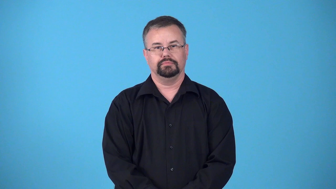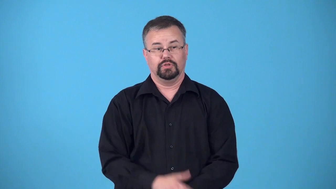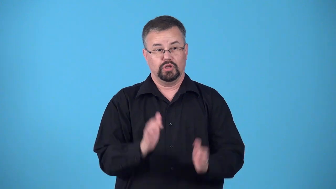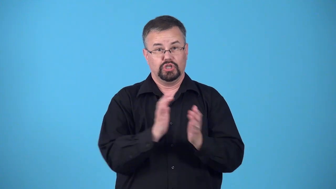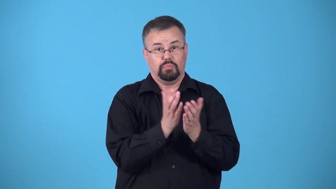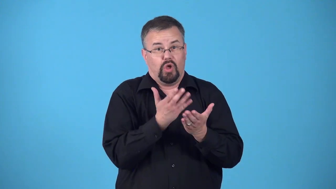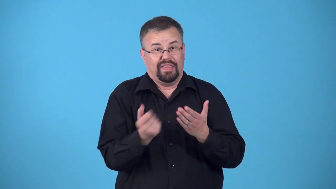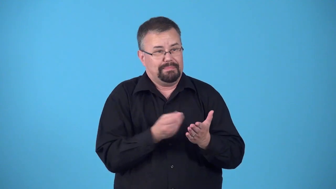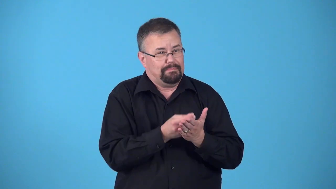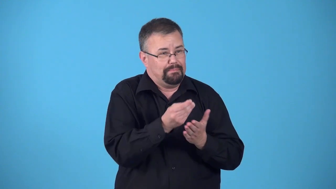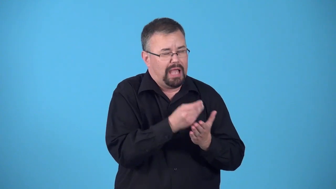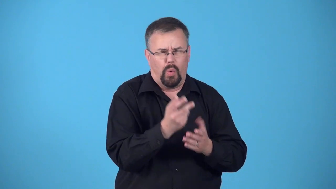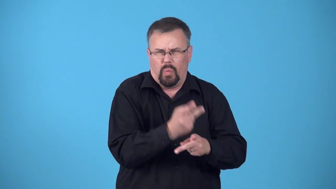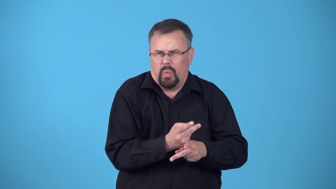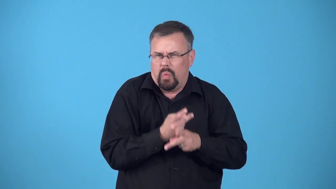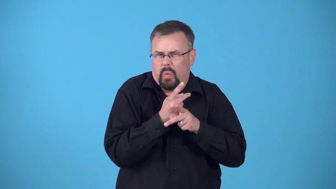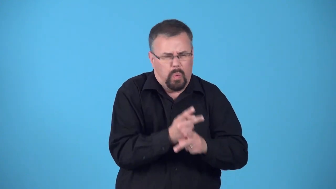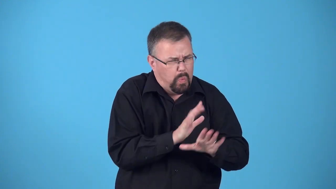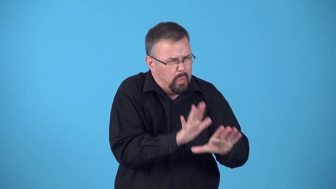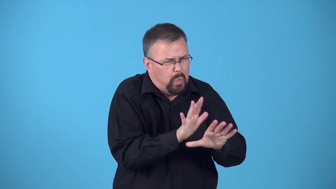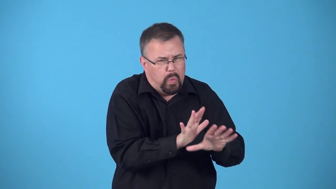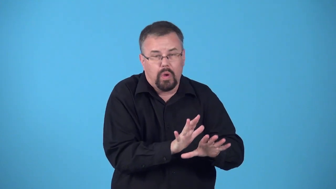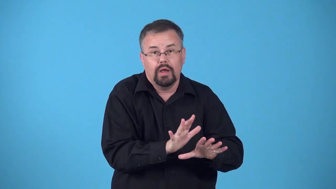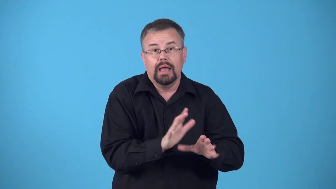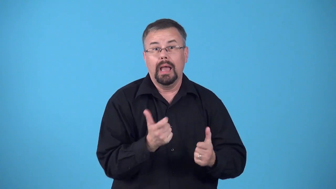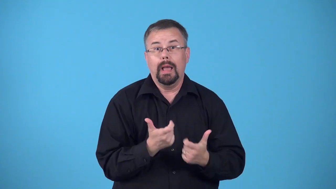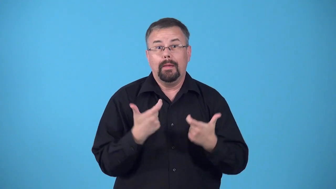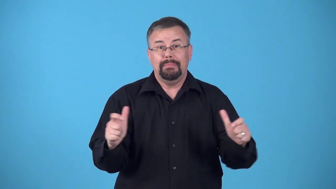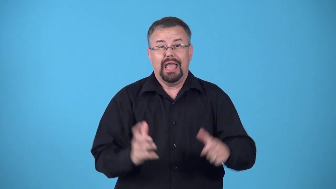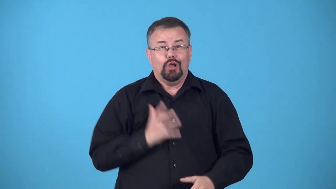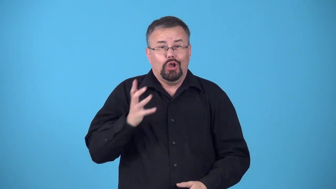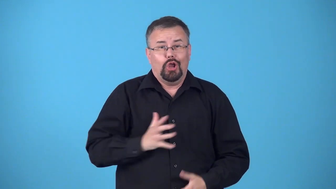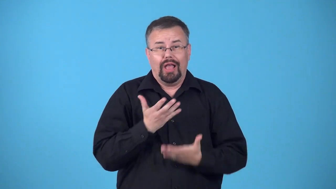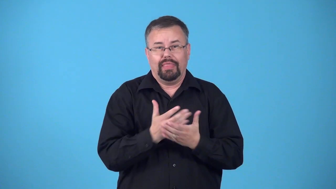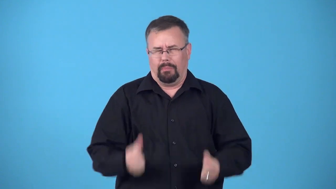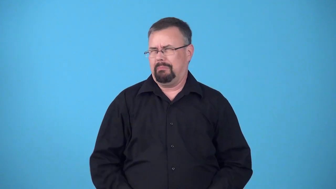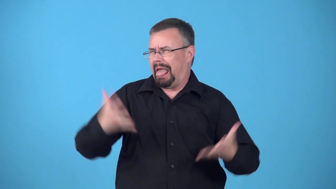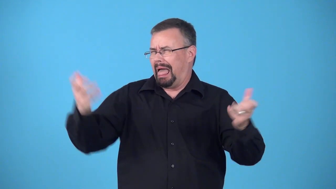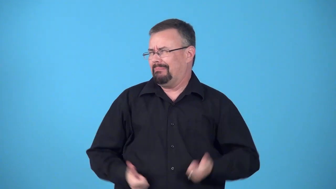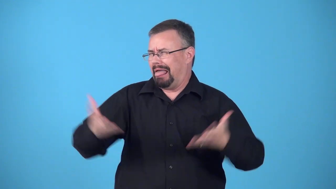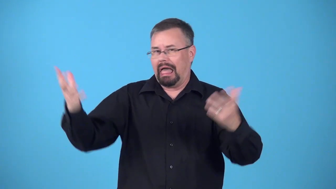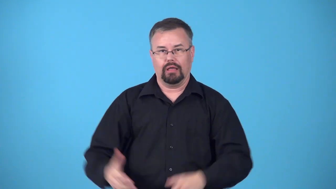penny wise and pound foolish